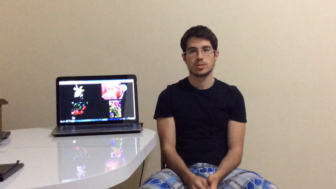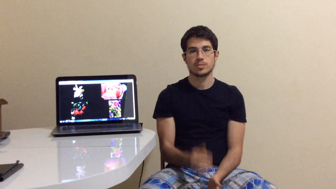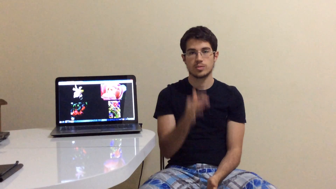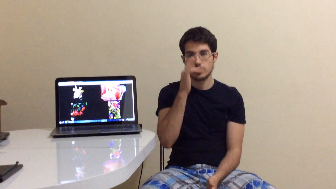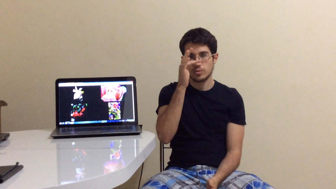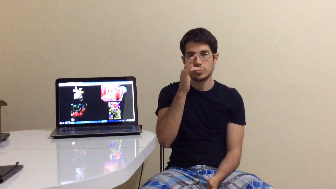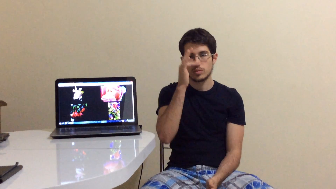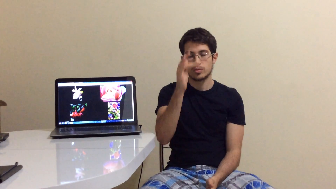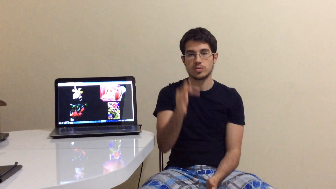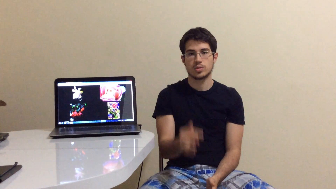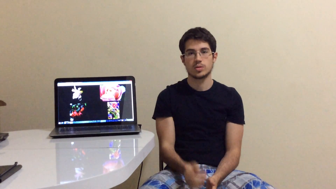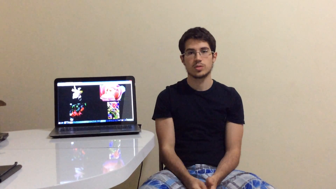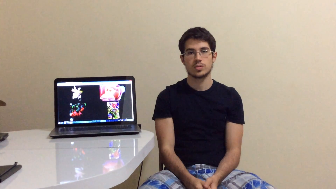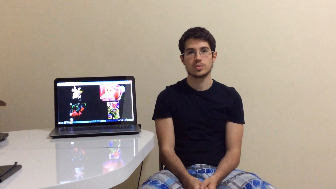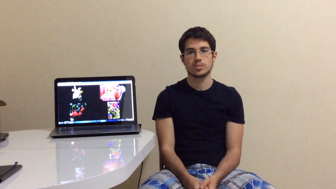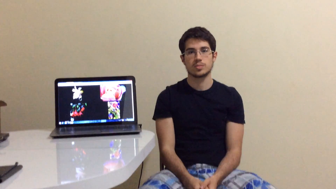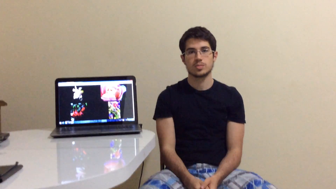flower